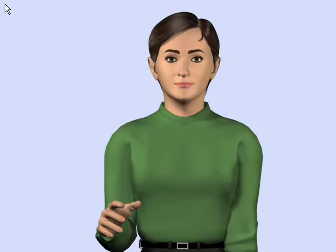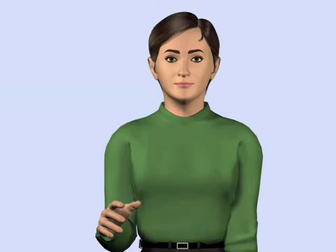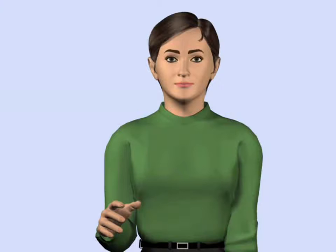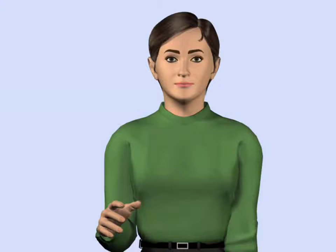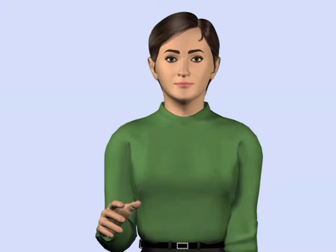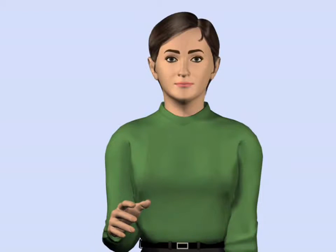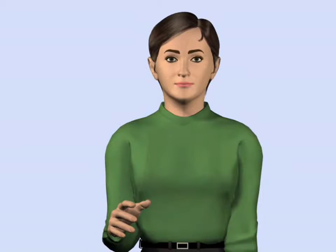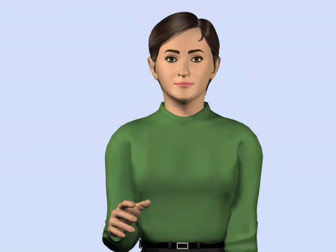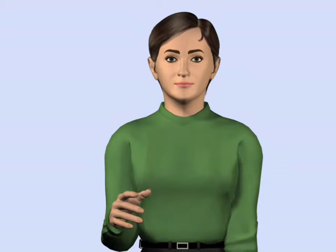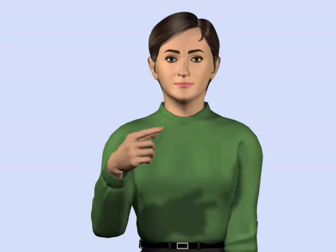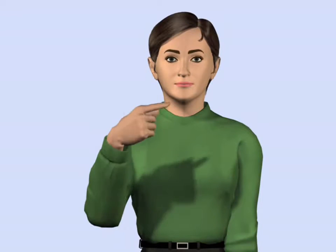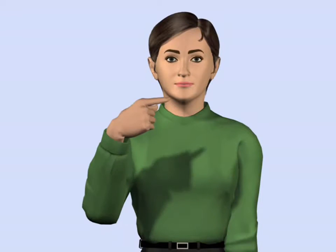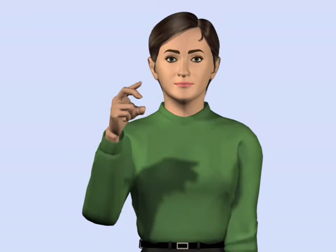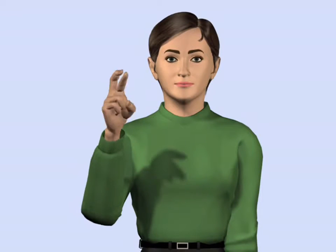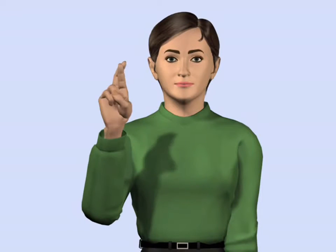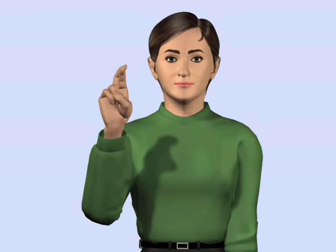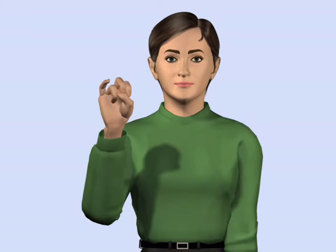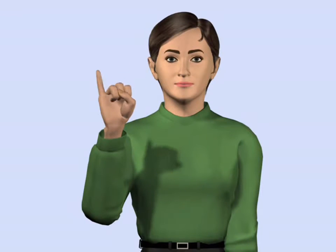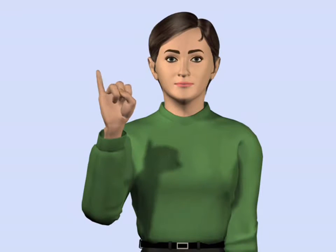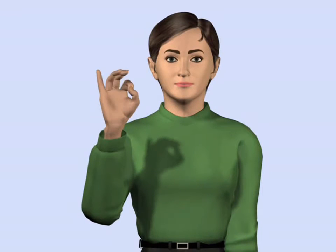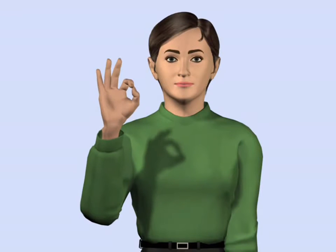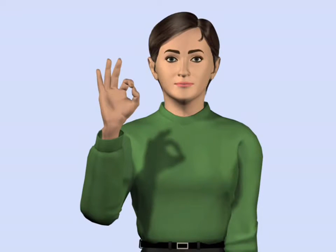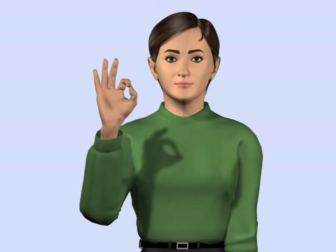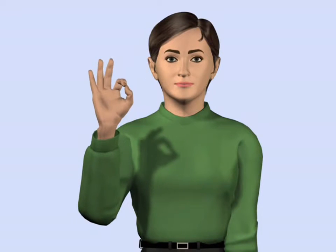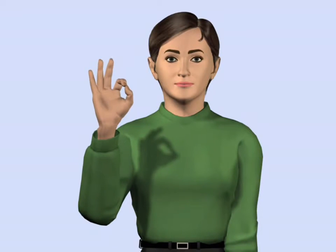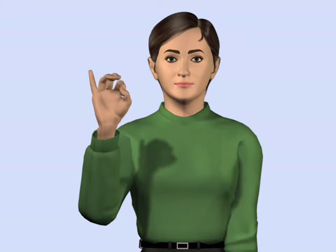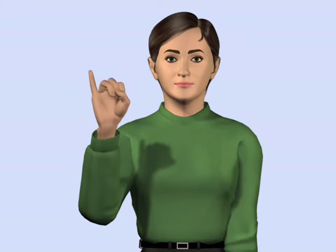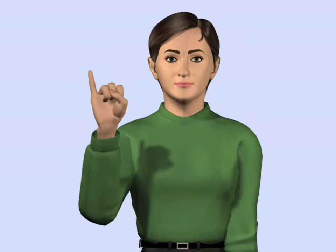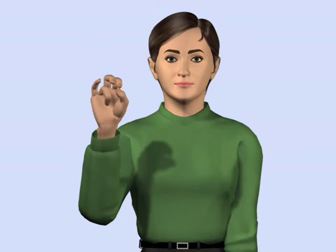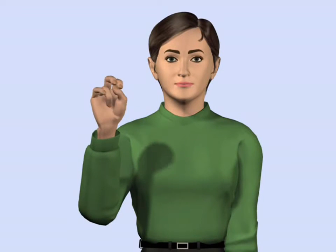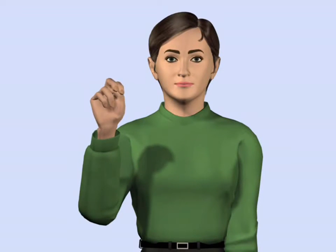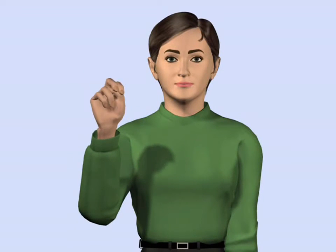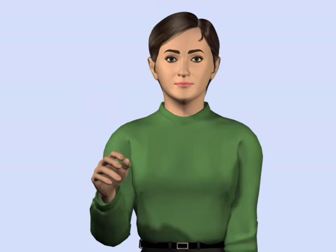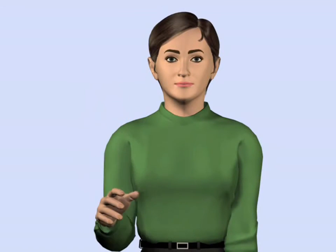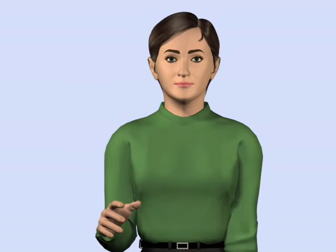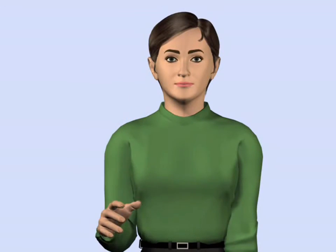griffin